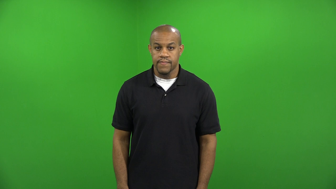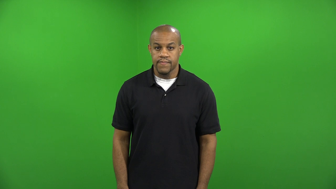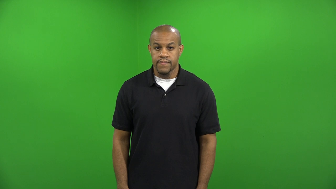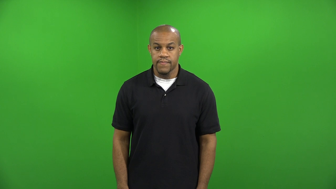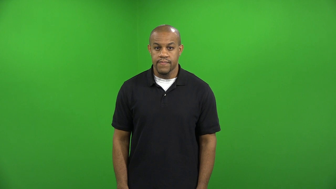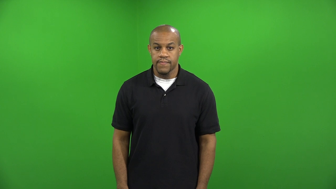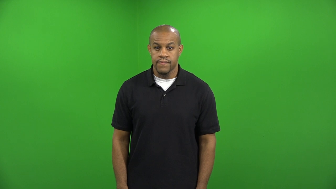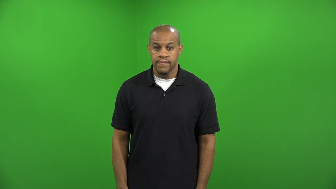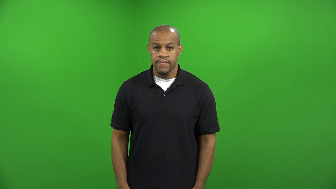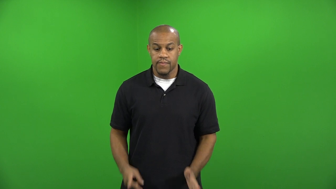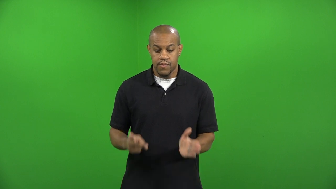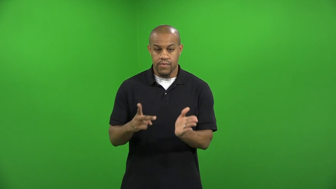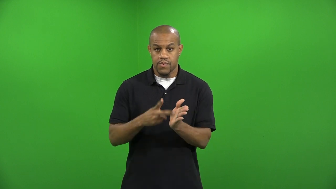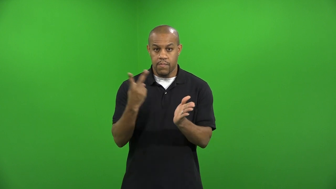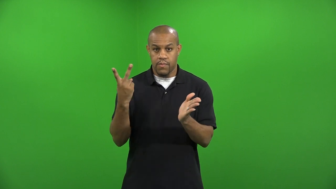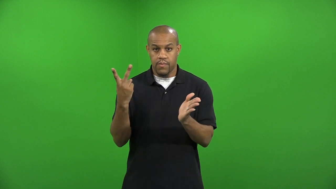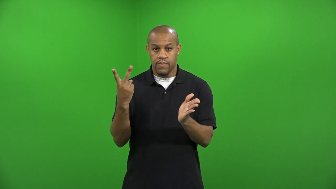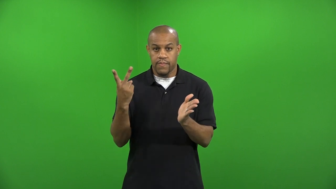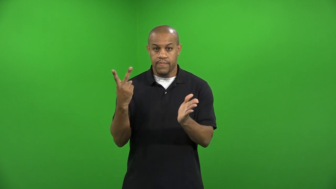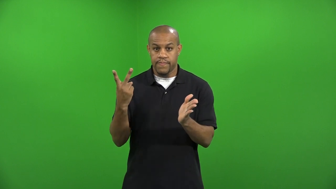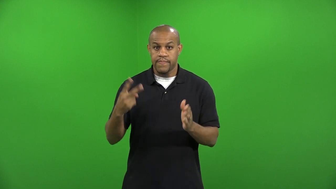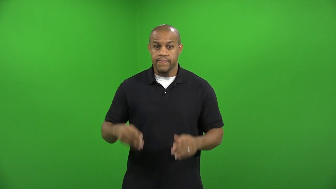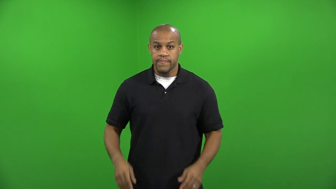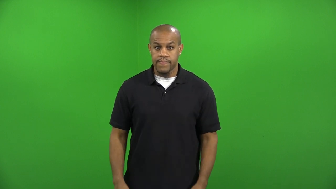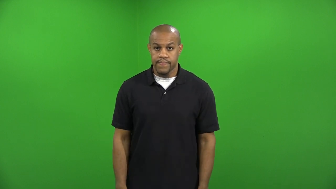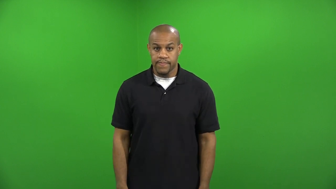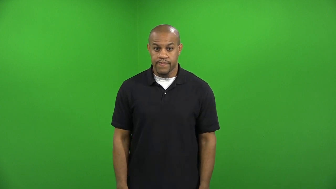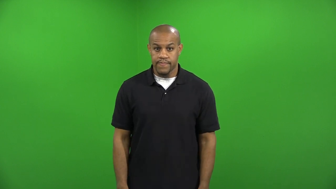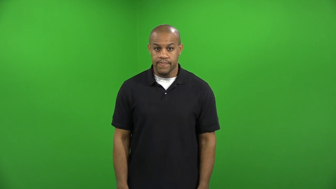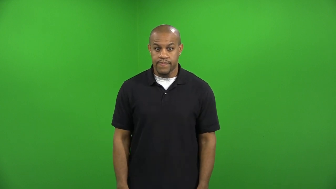Double